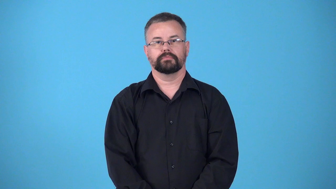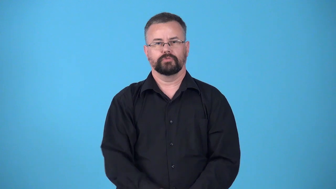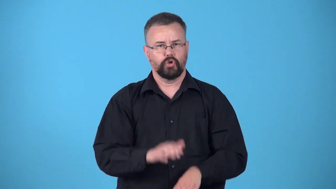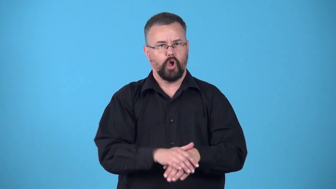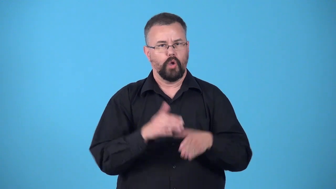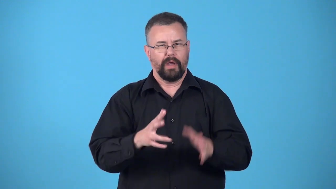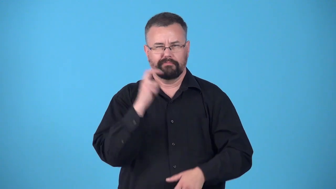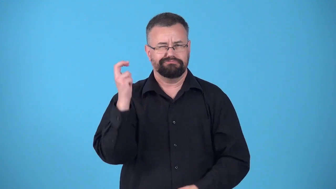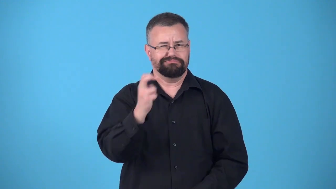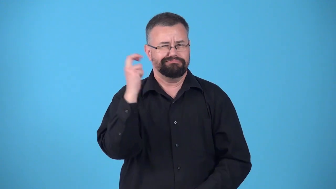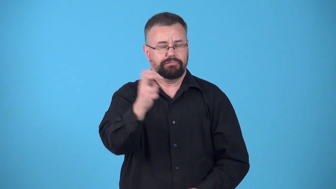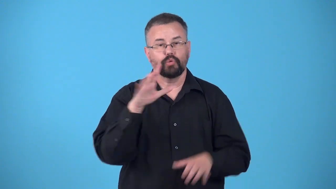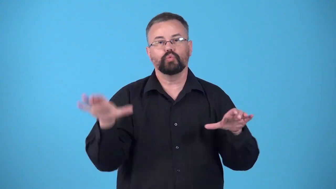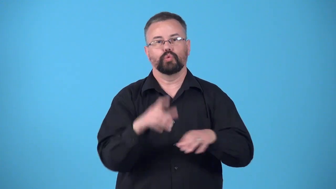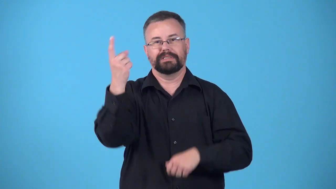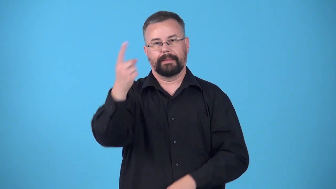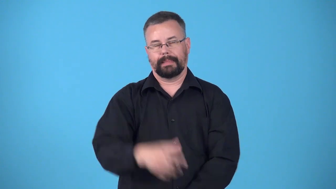on your way